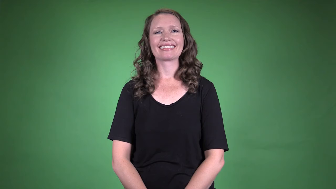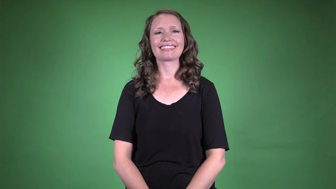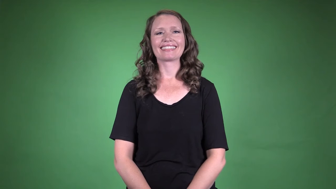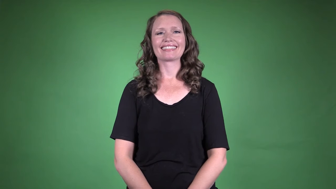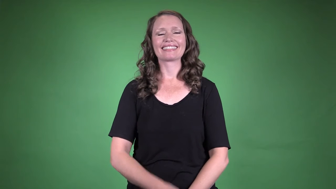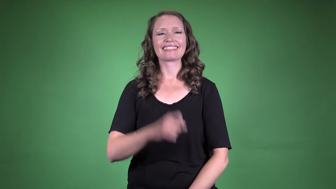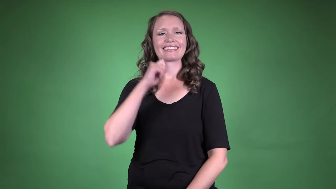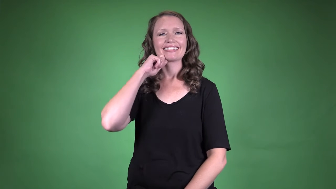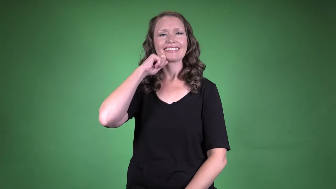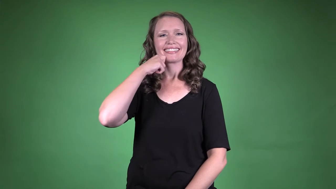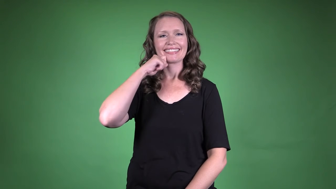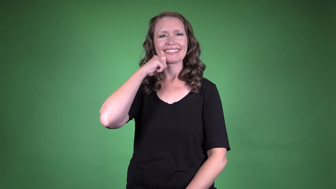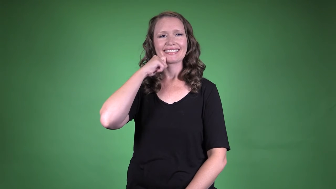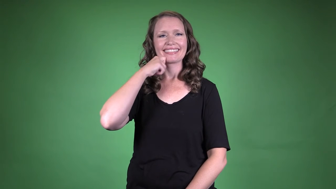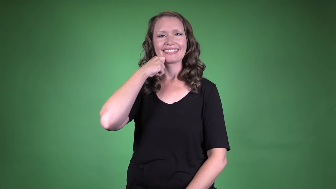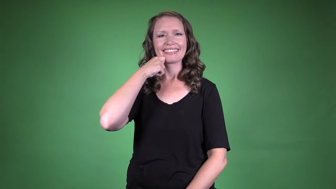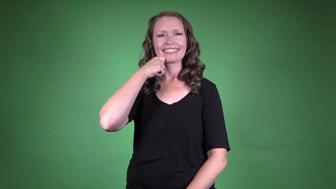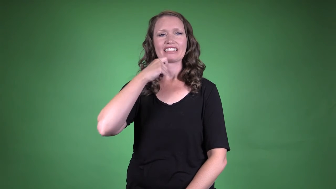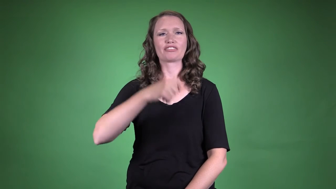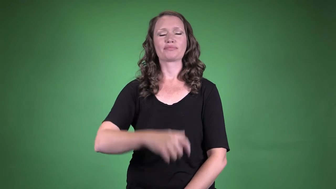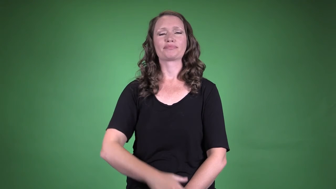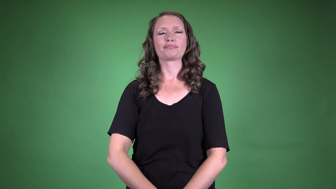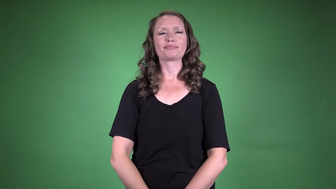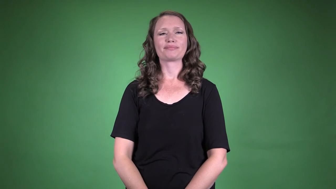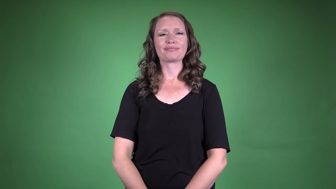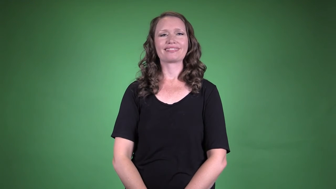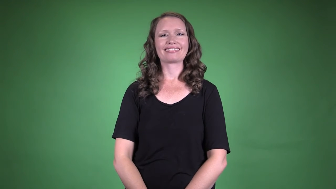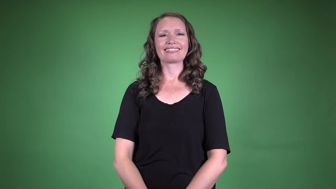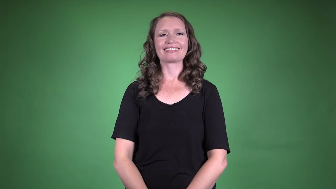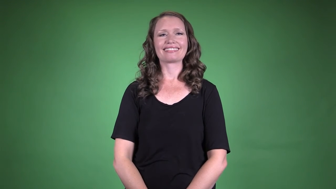Apple